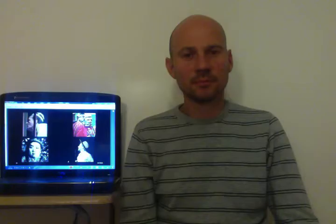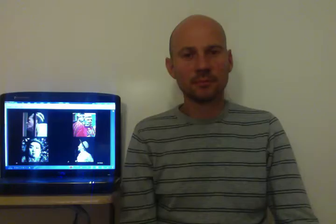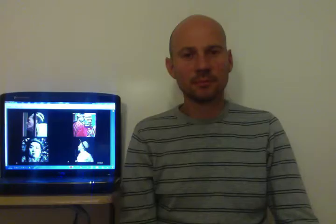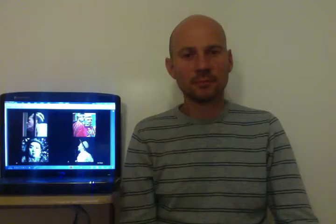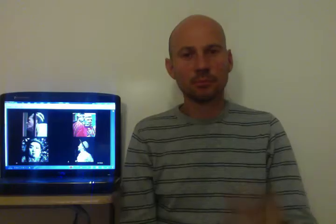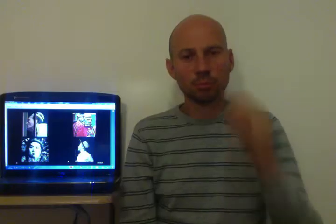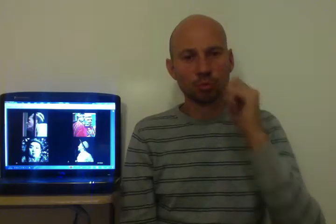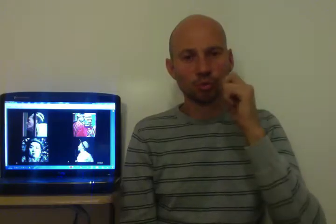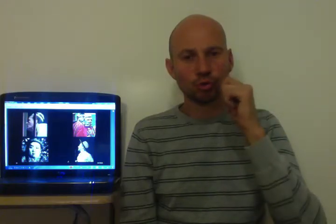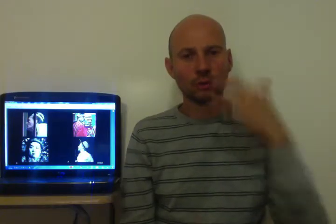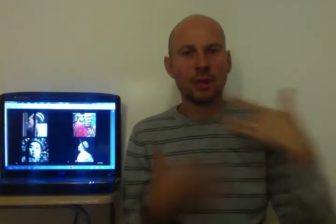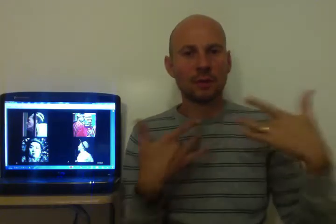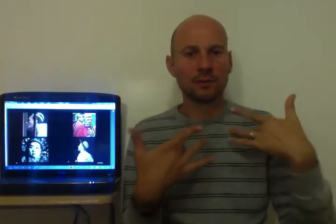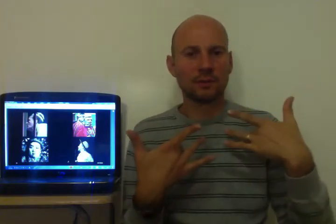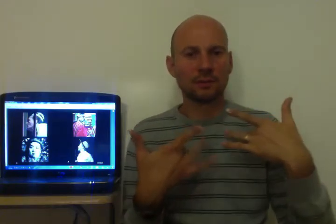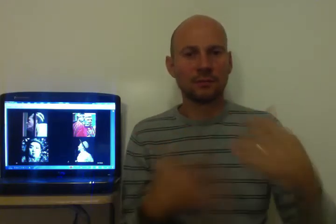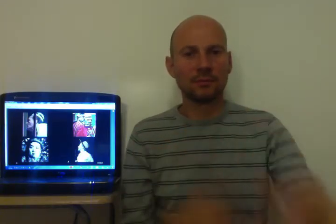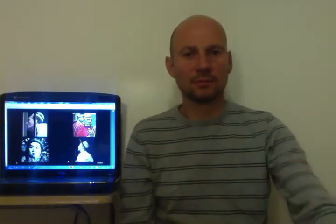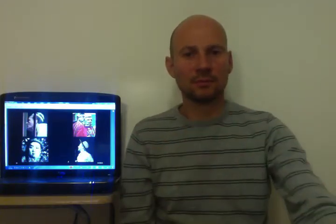actor